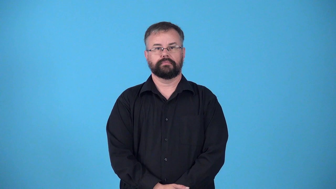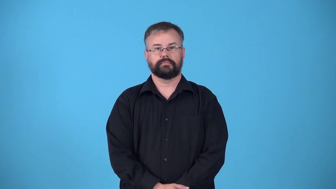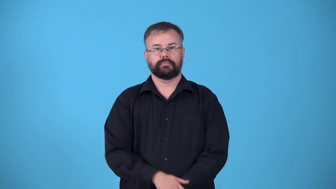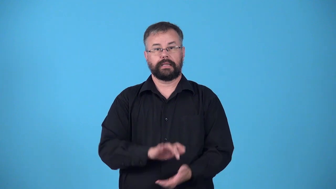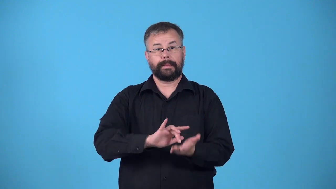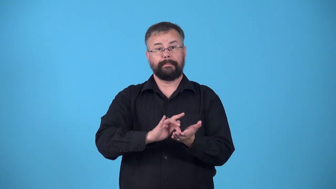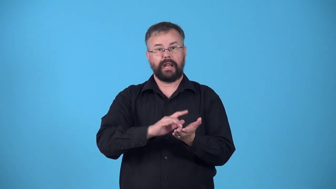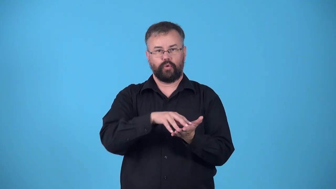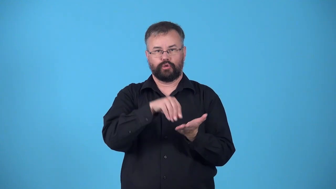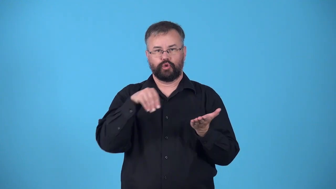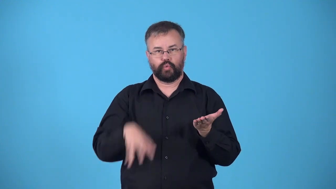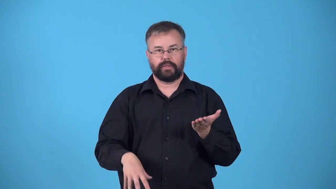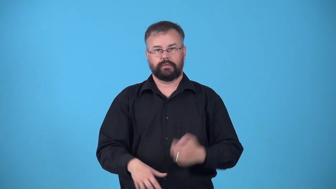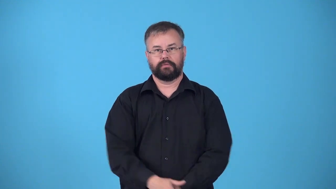medical student